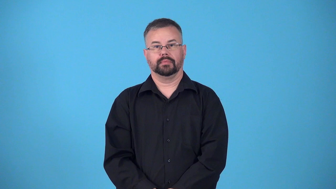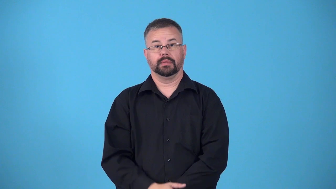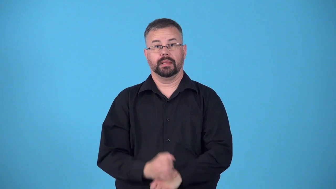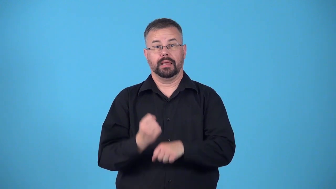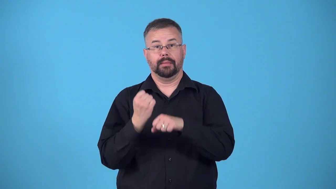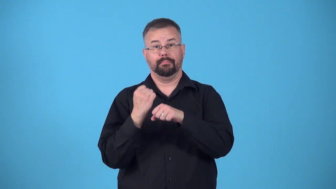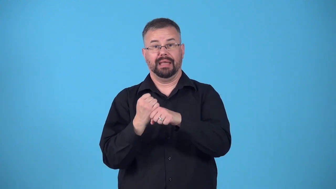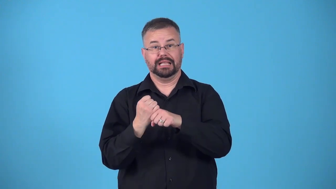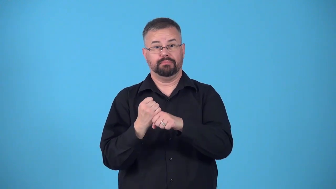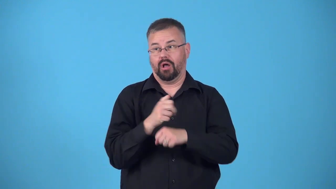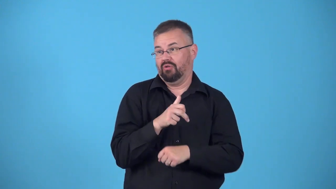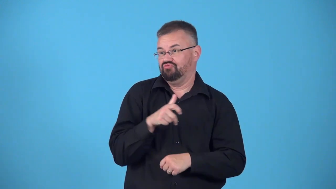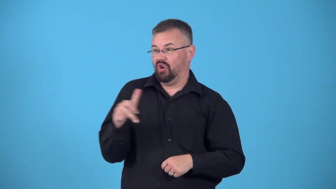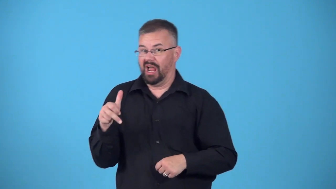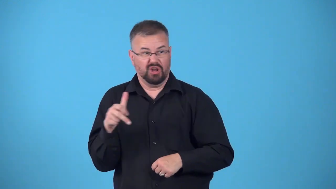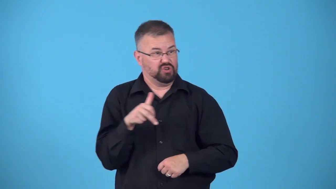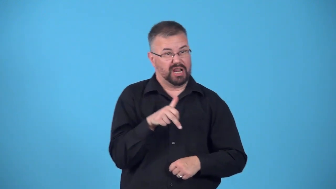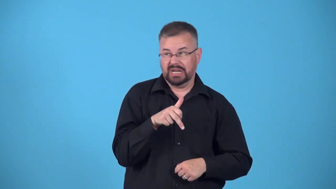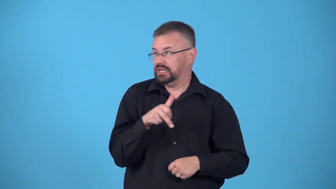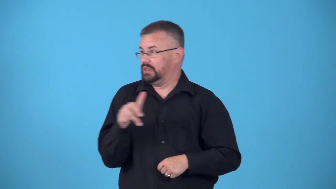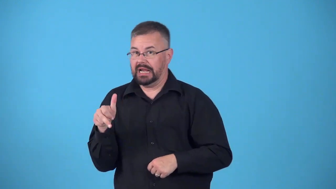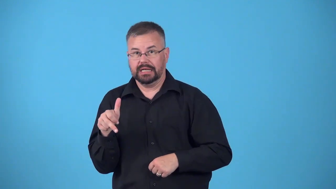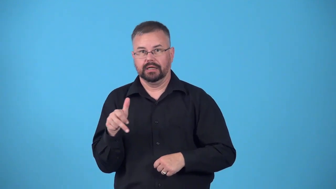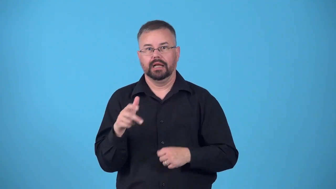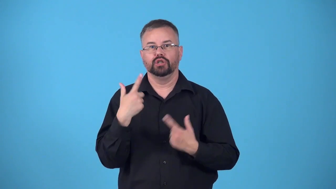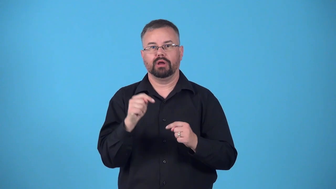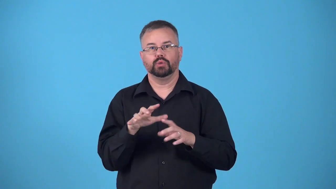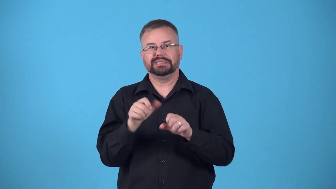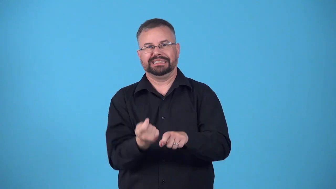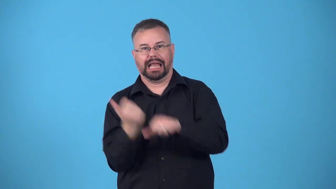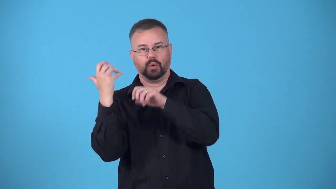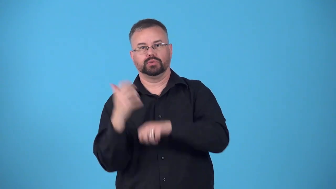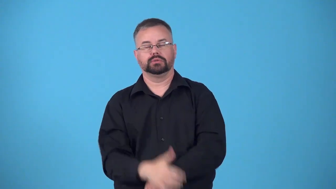rundown